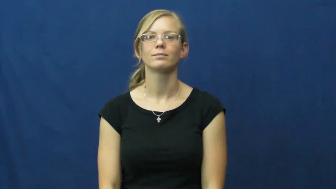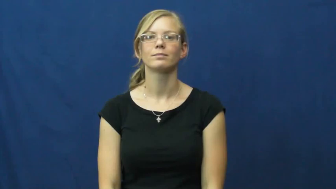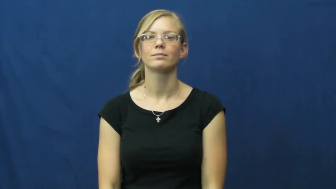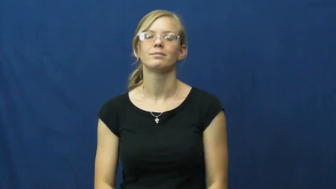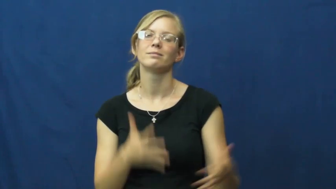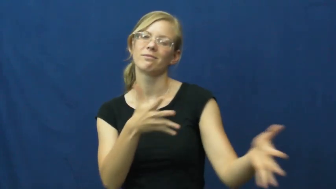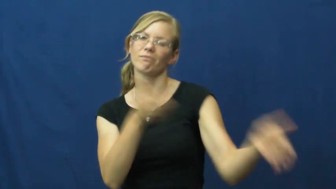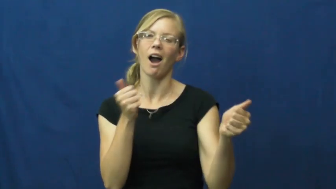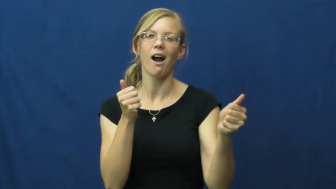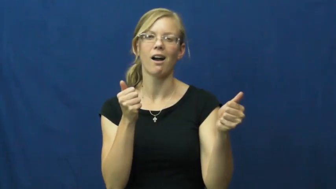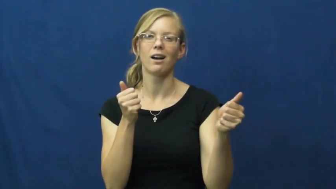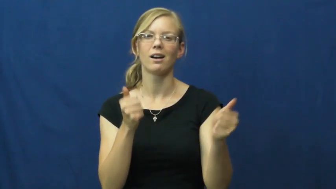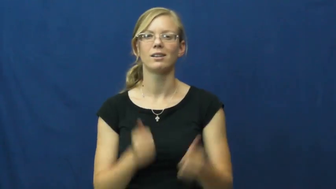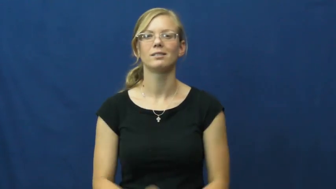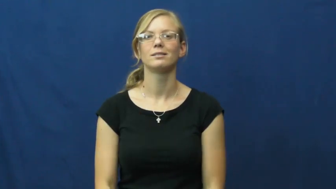swift,speedy,rapid